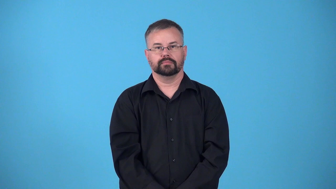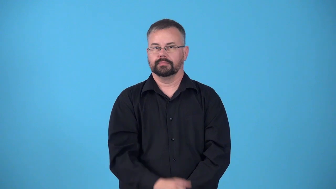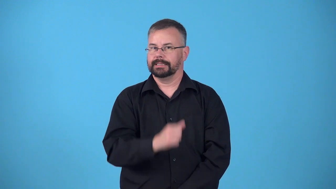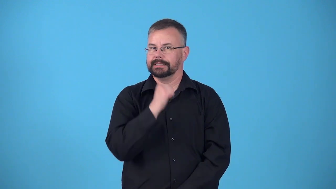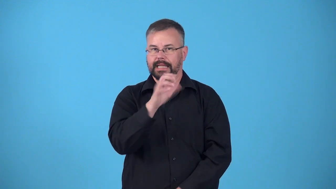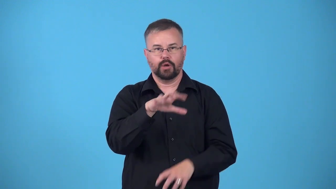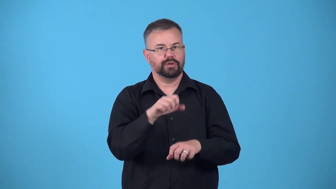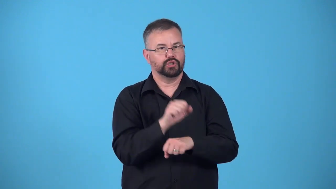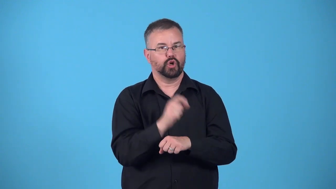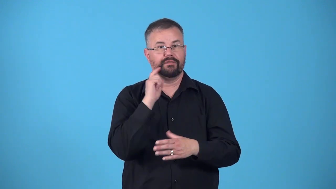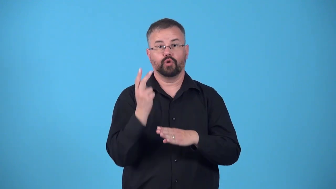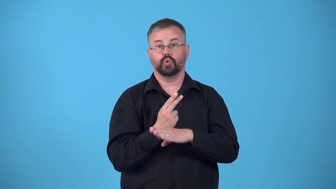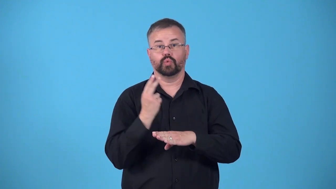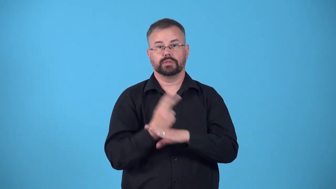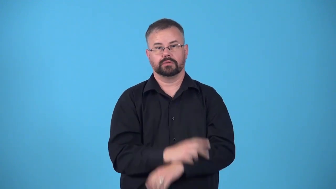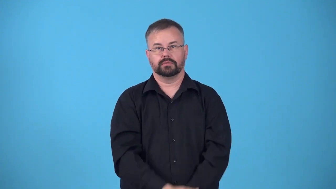unreserved